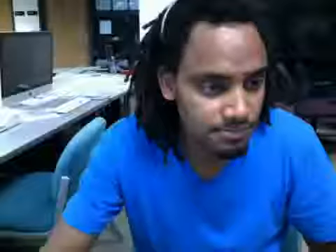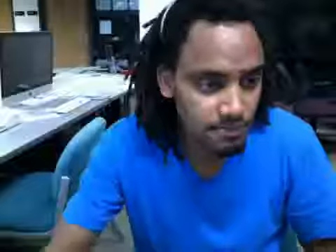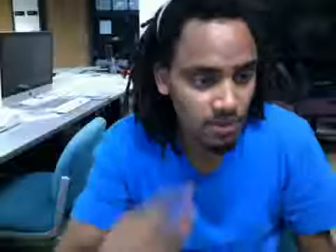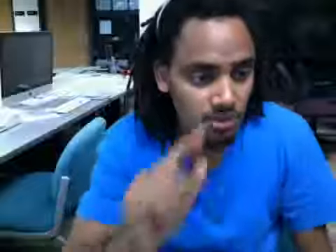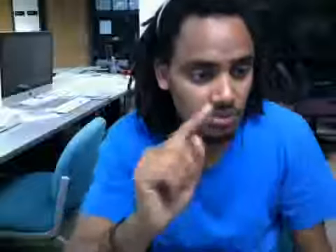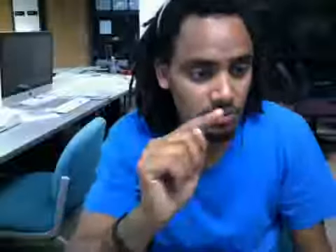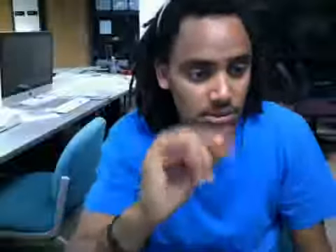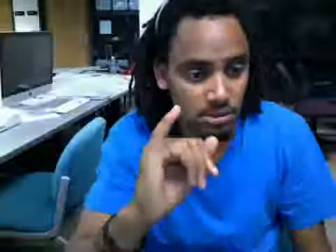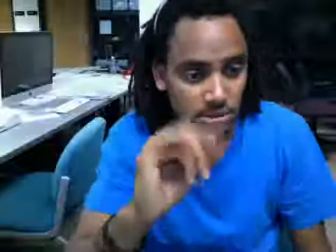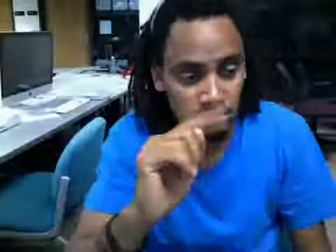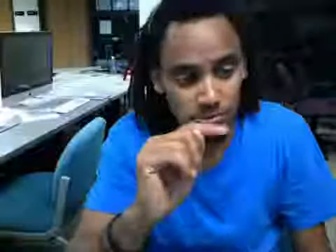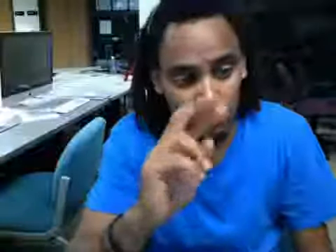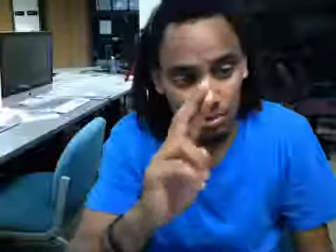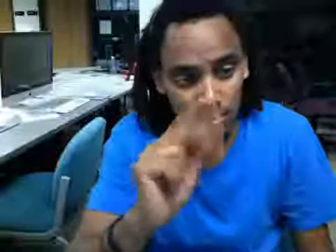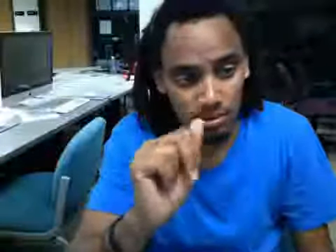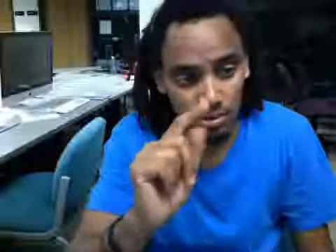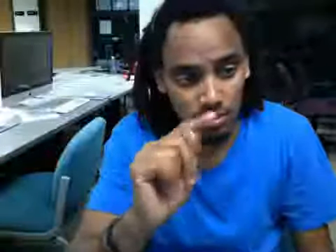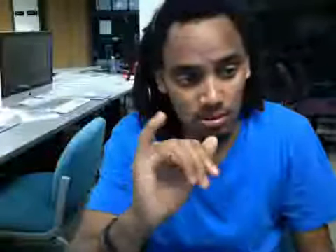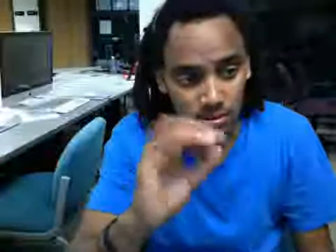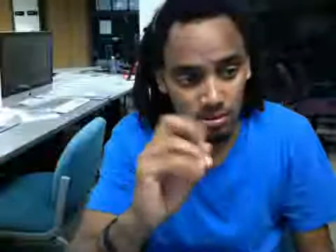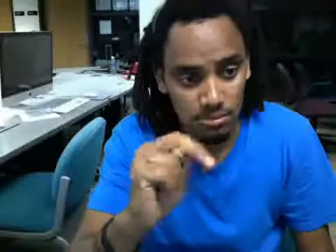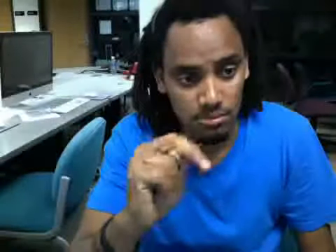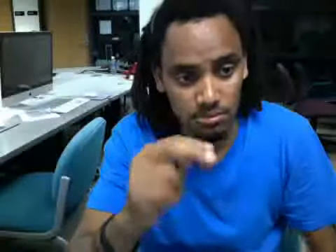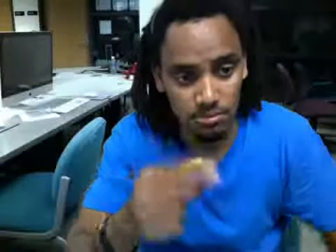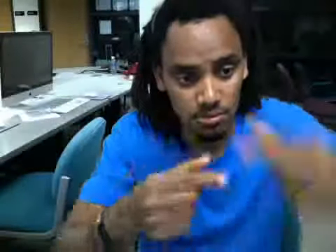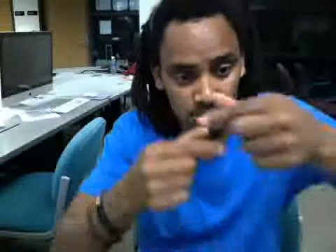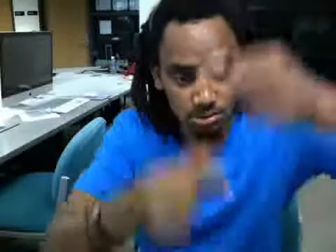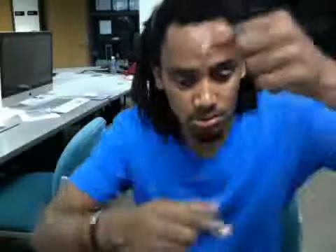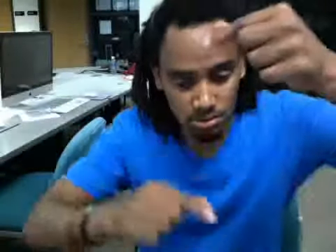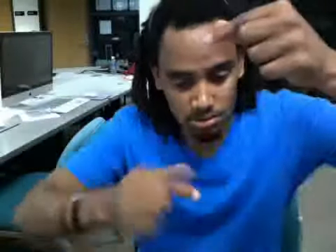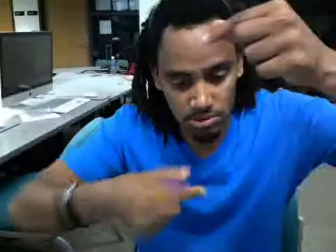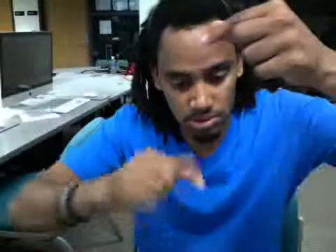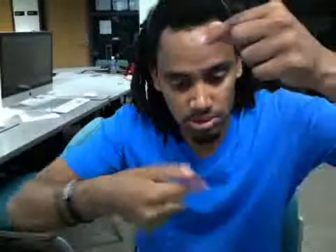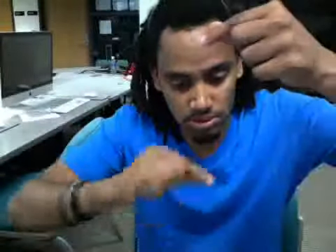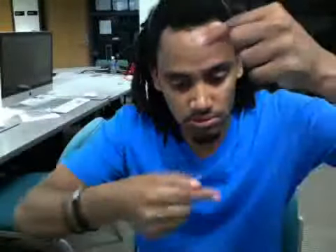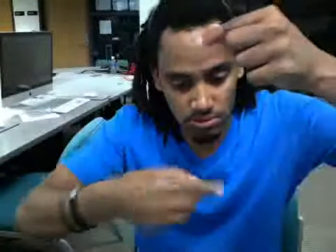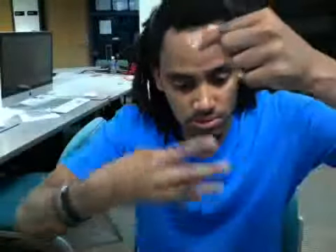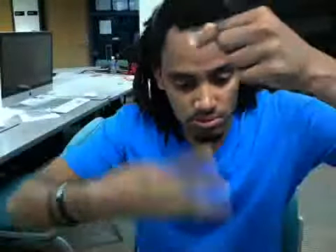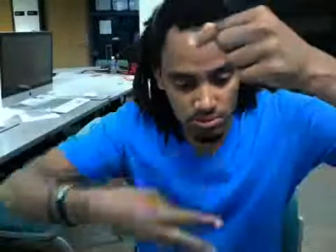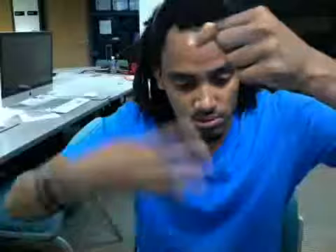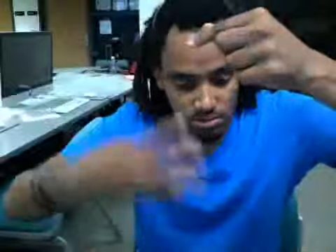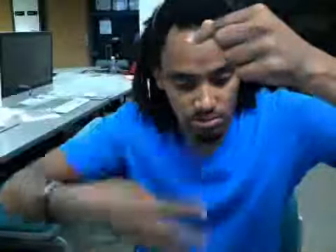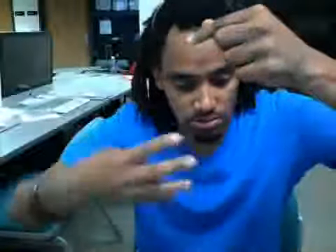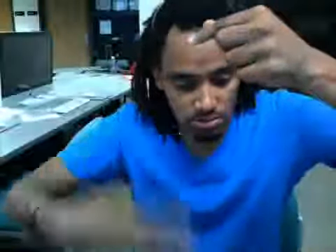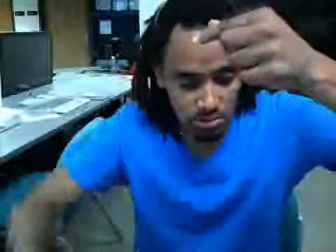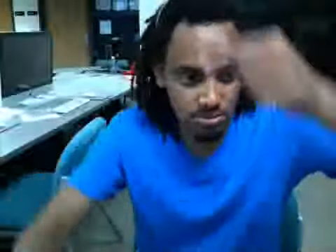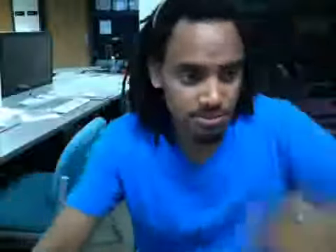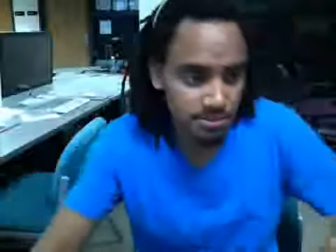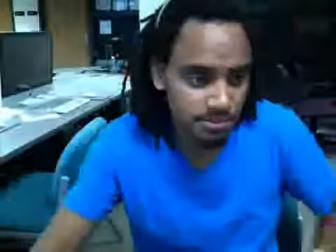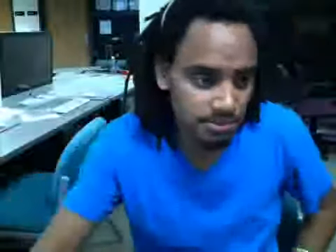Titration